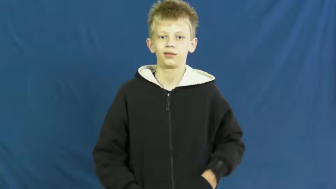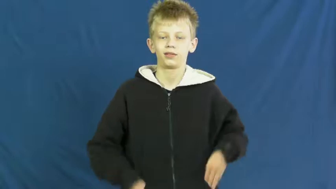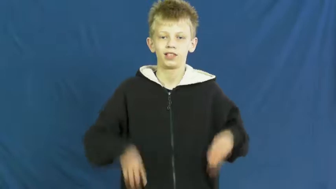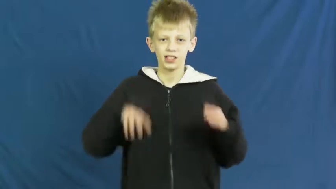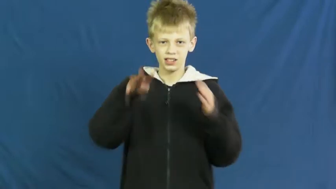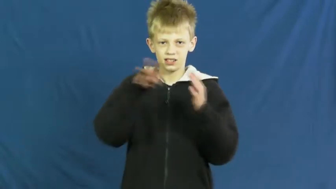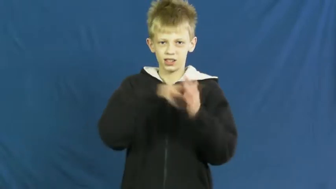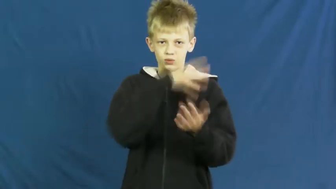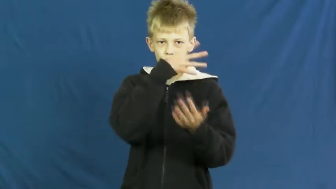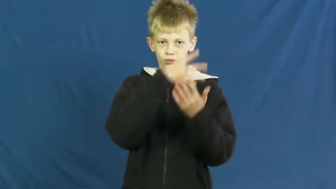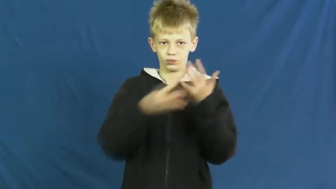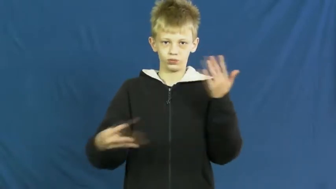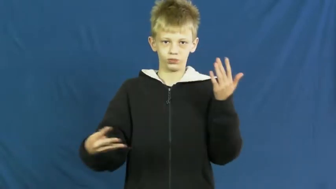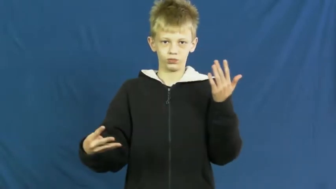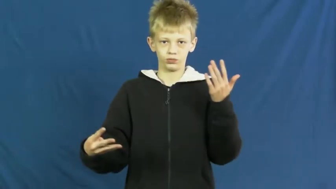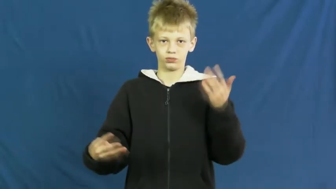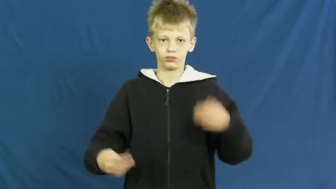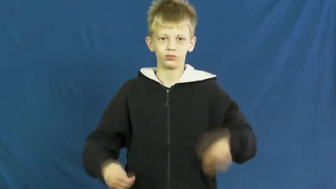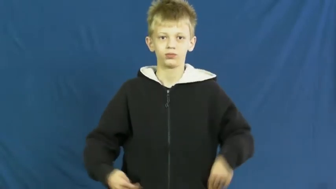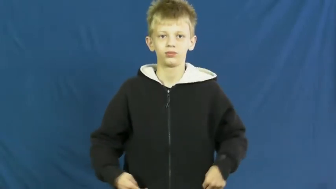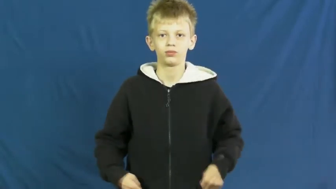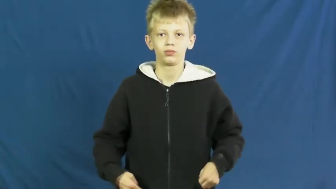lattice